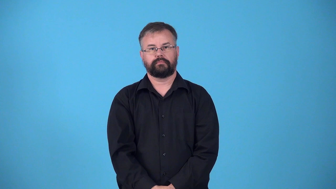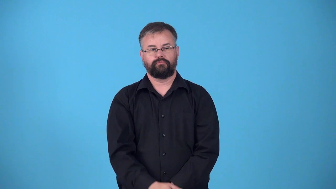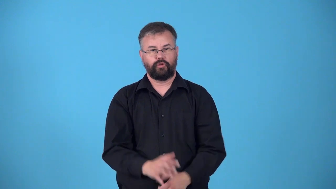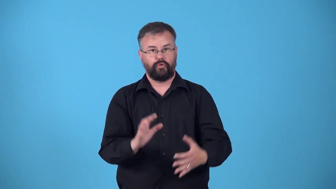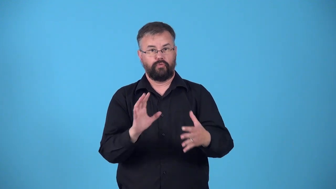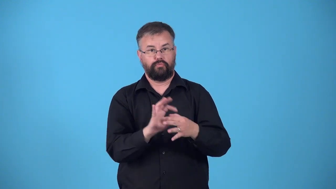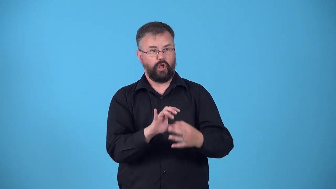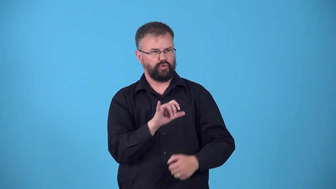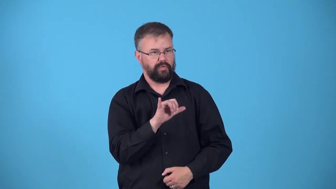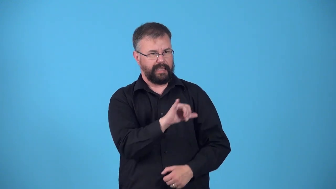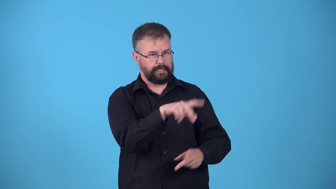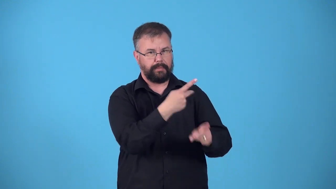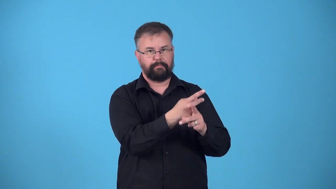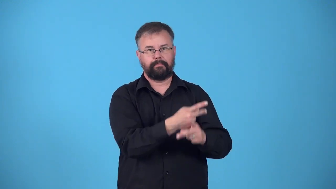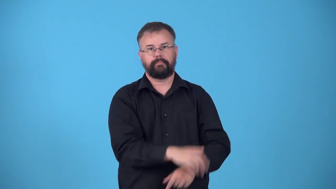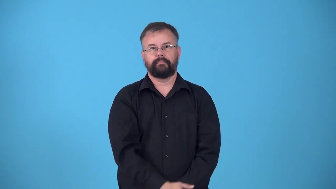proper